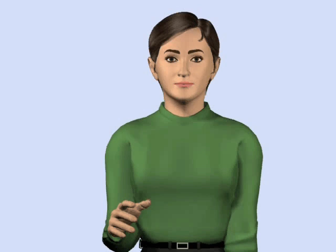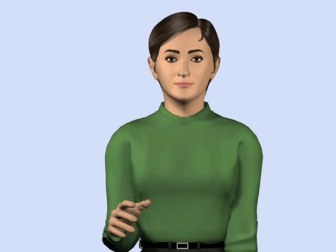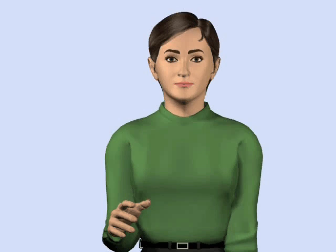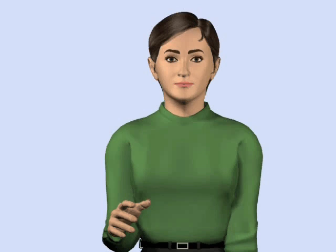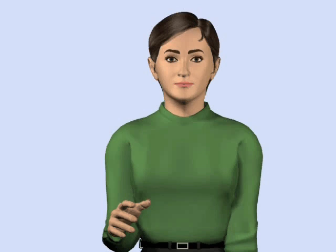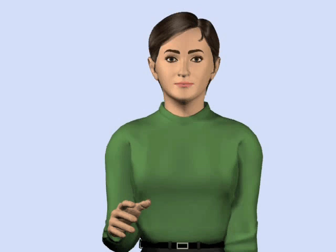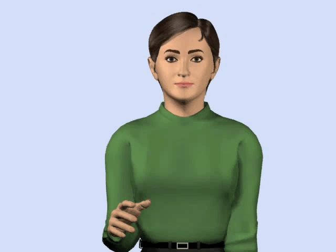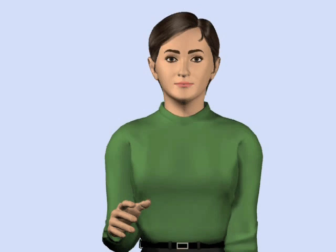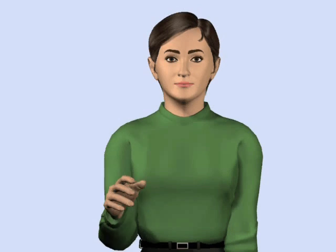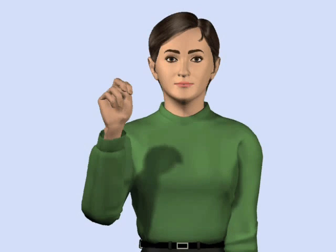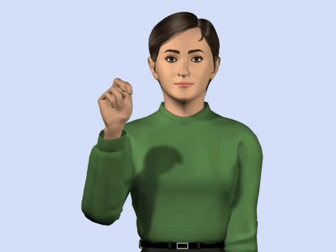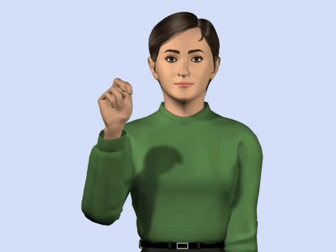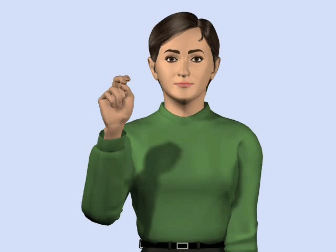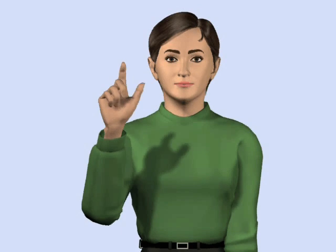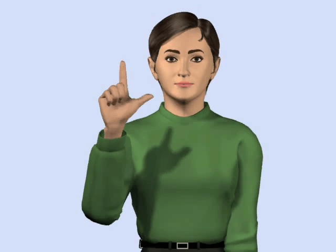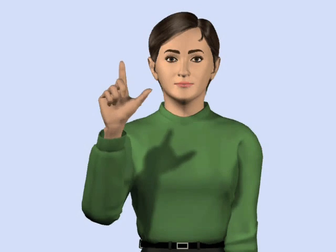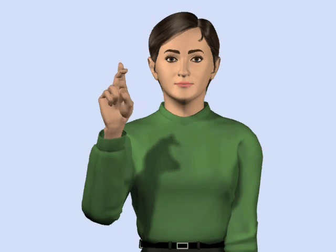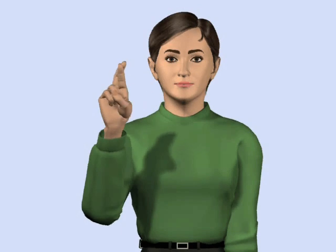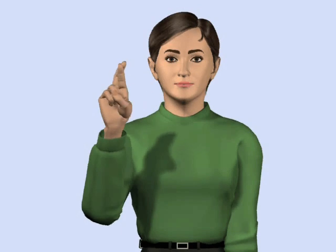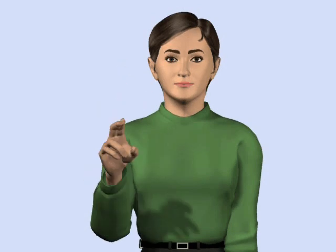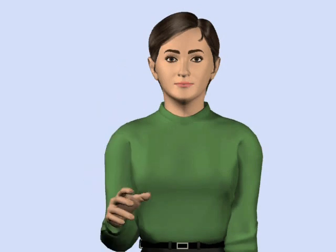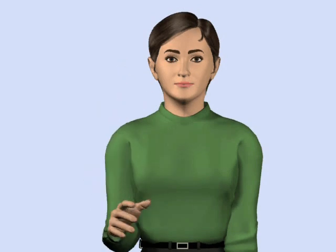North Liottle Rock,AR